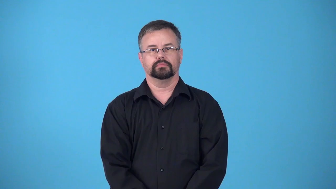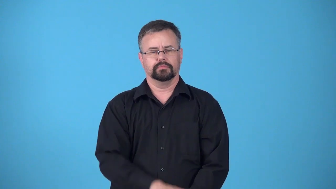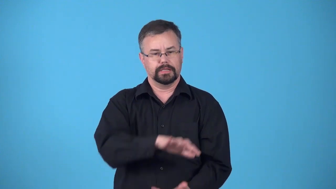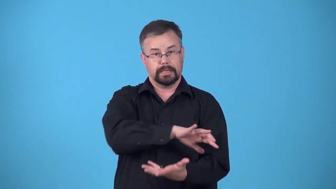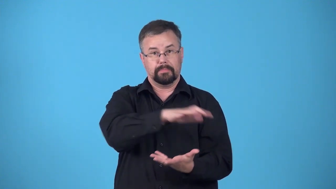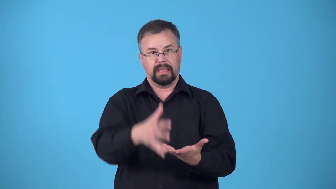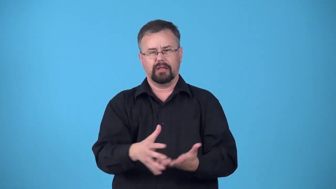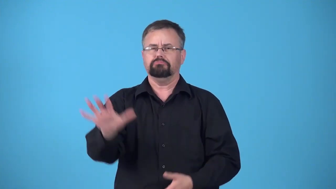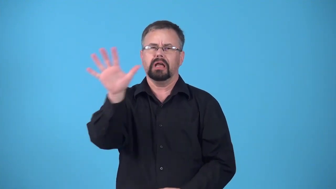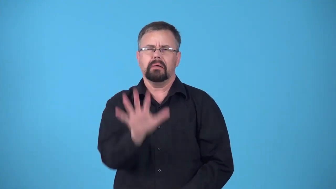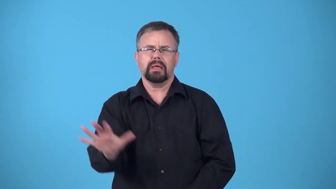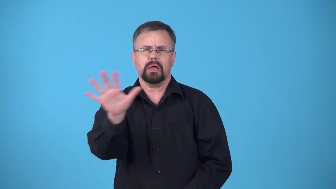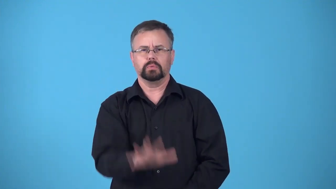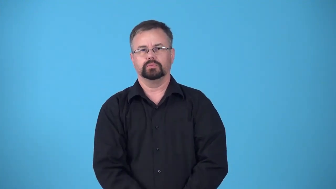call